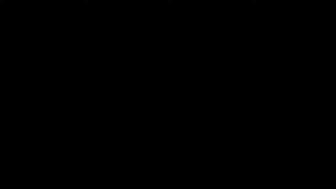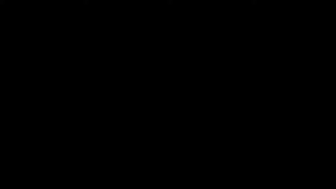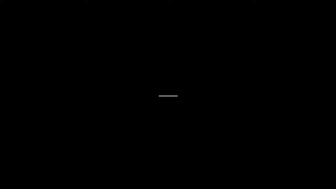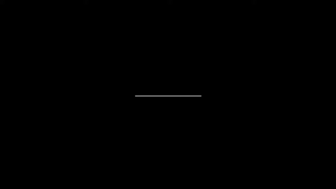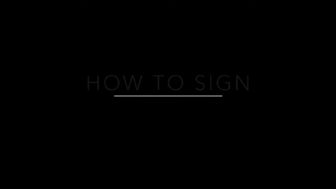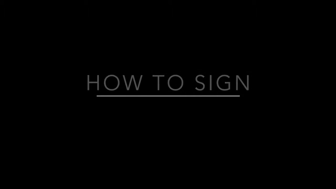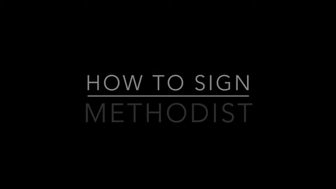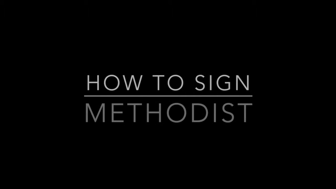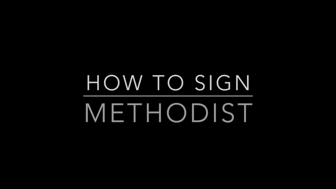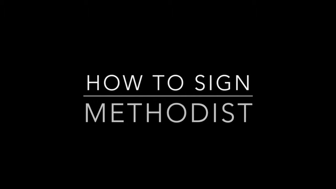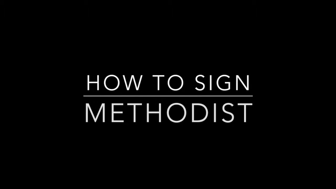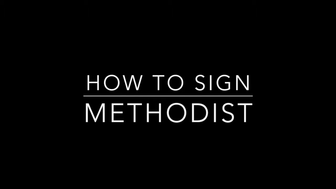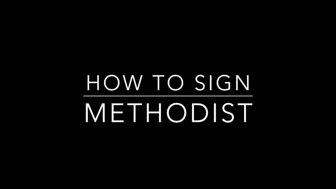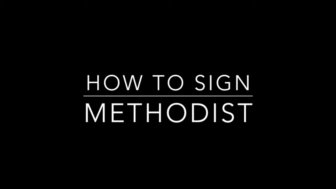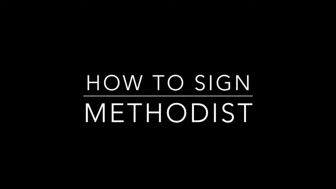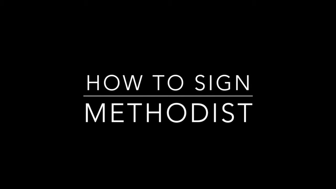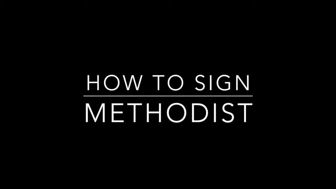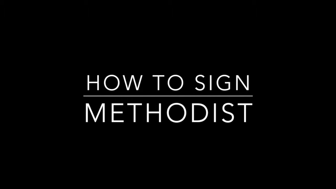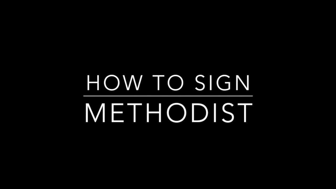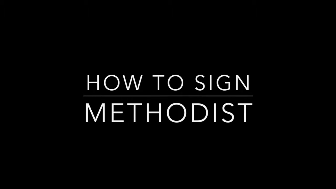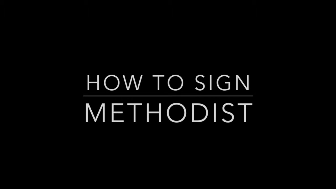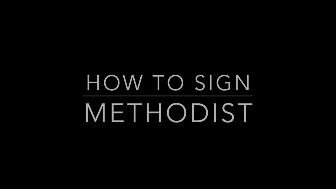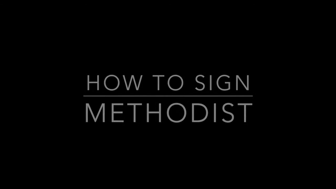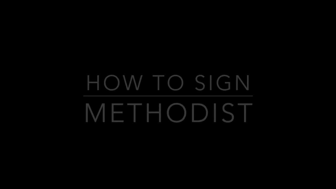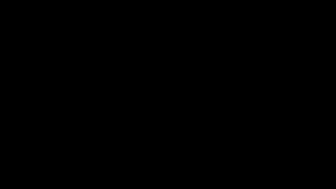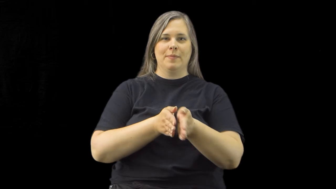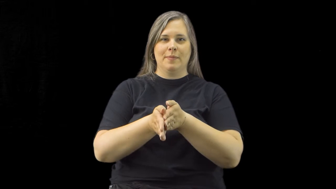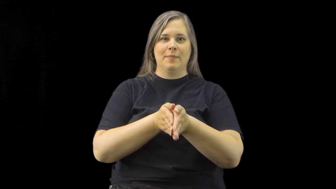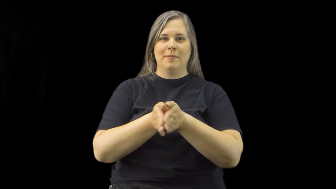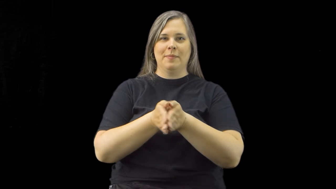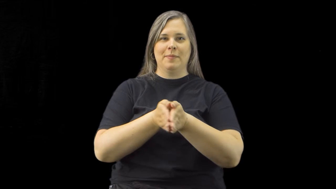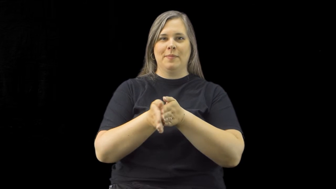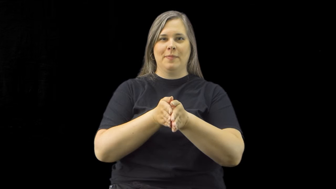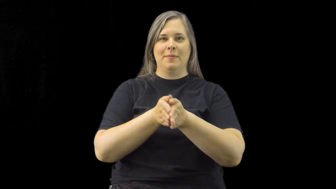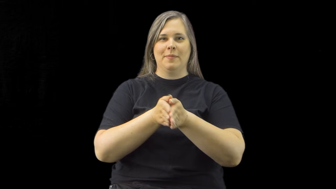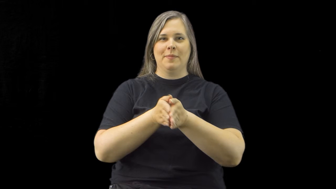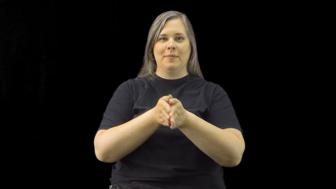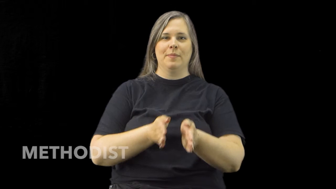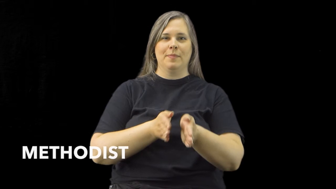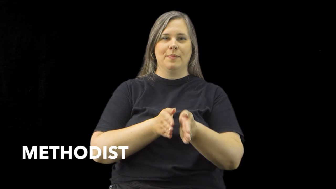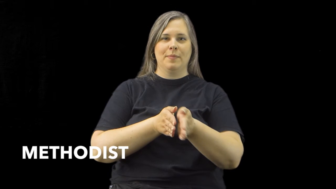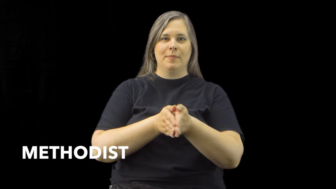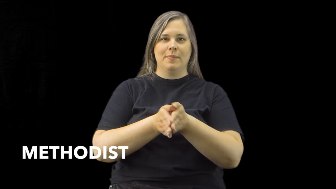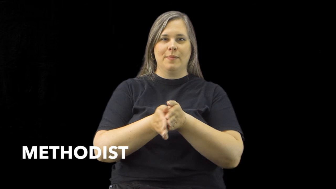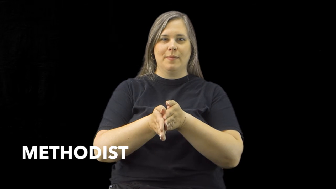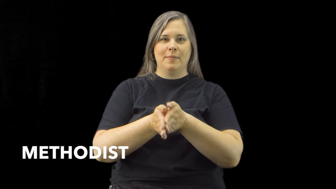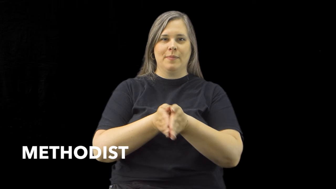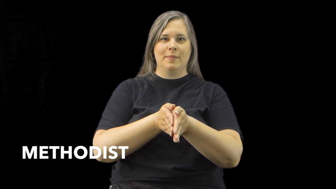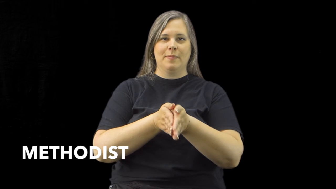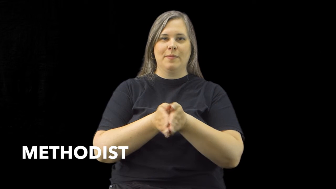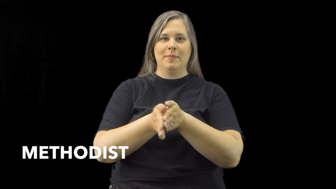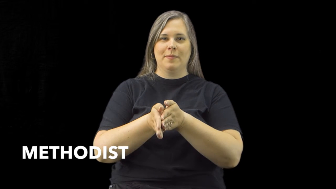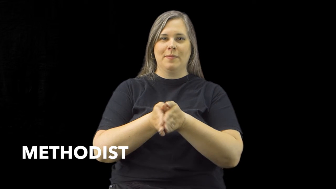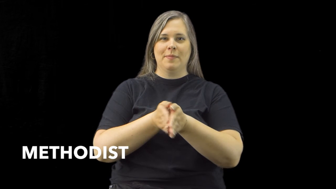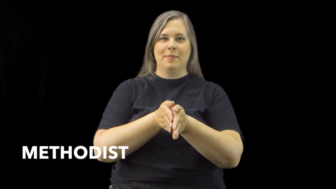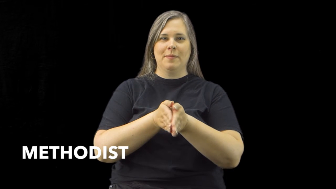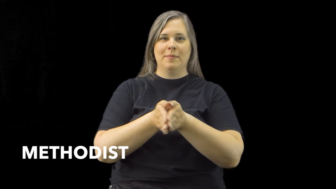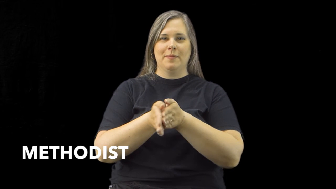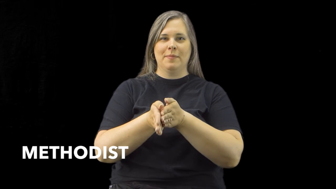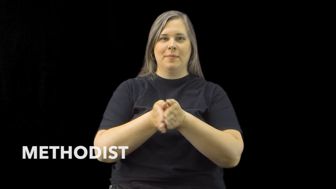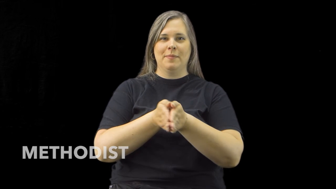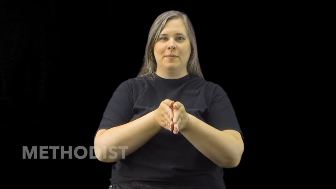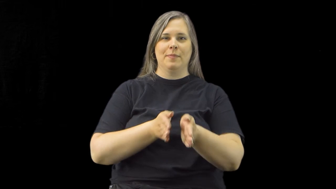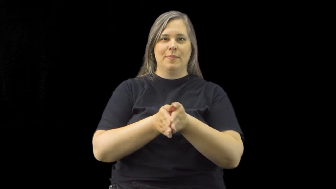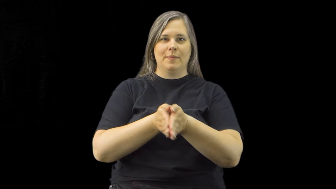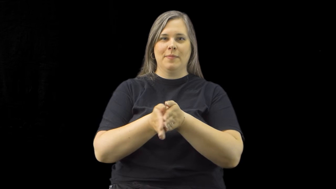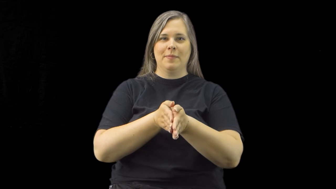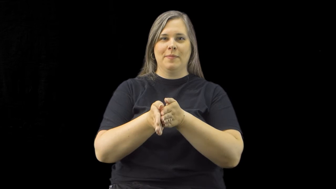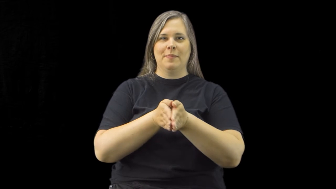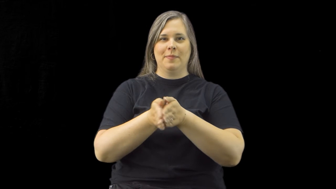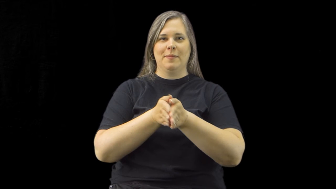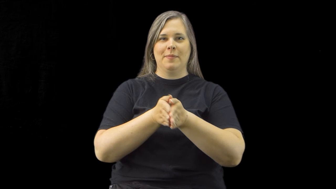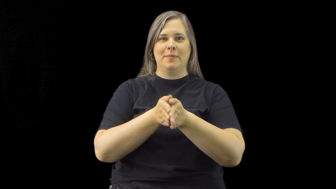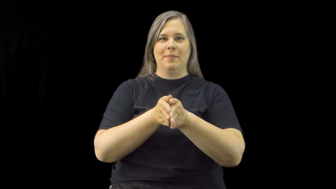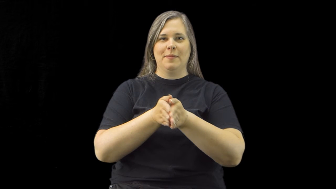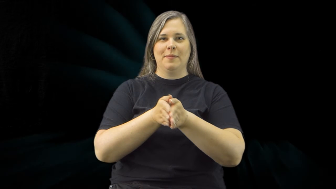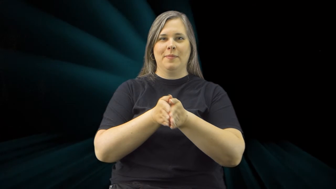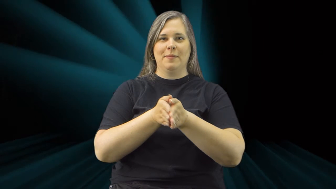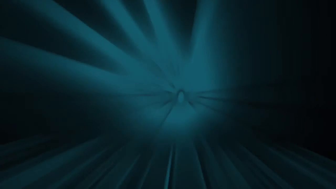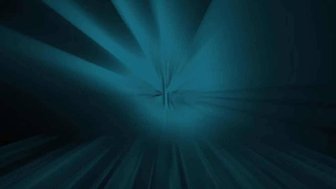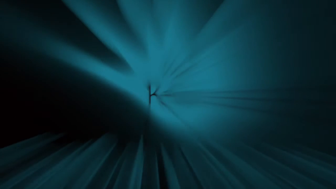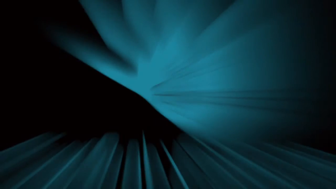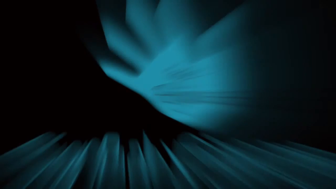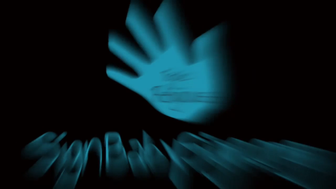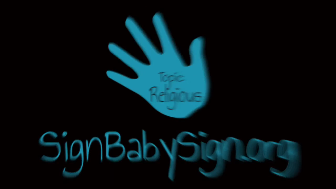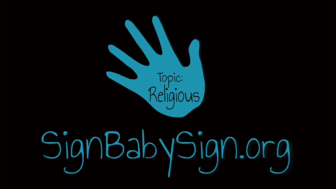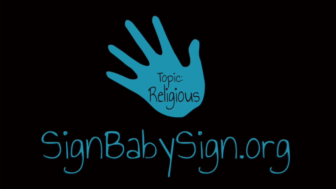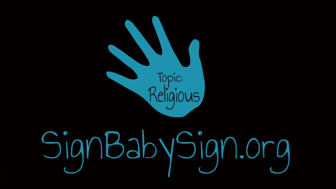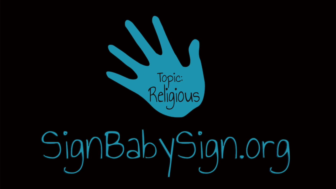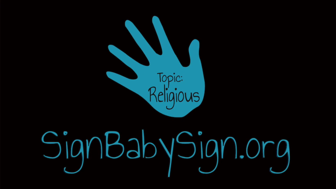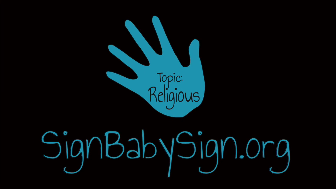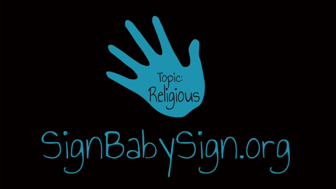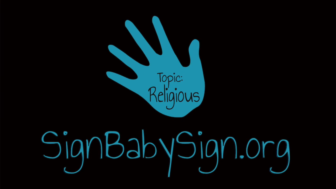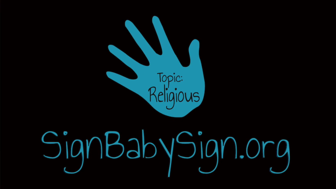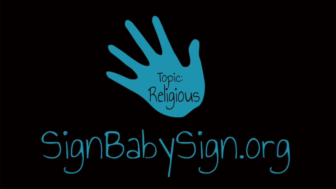Methodist